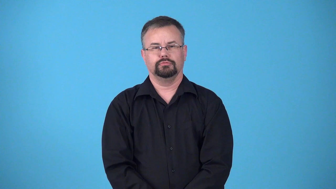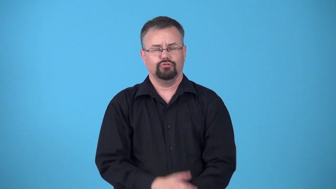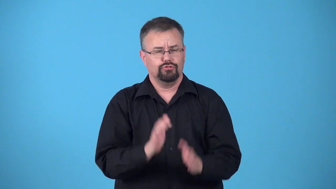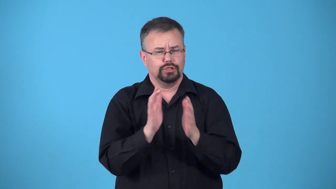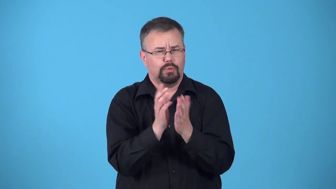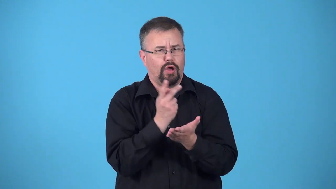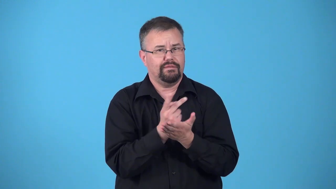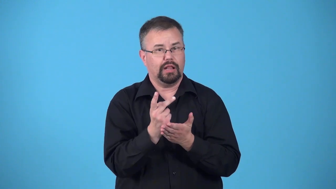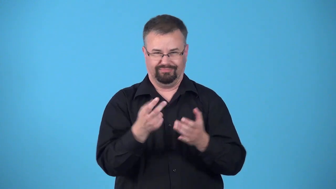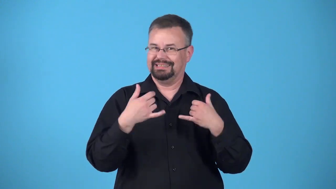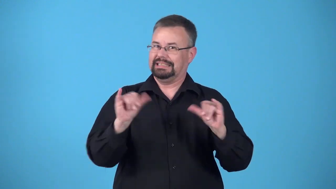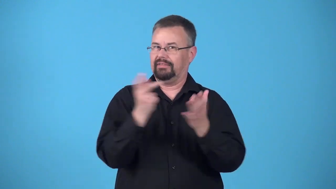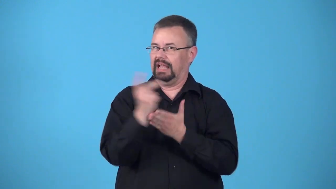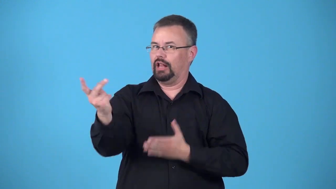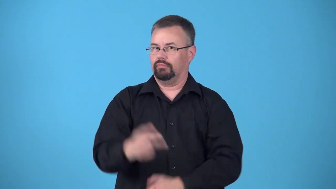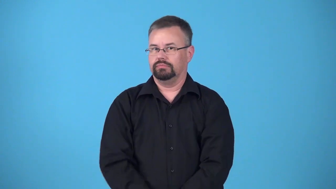miss is as good as a mile